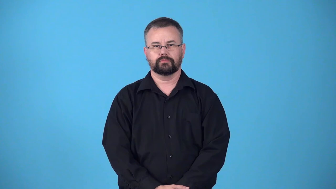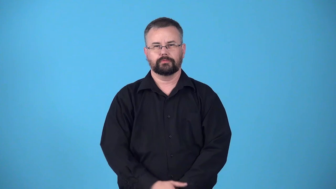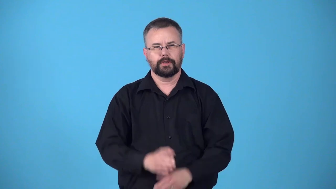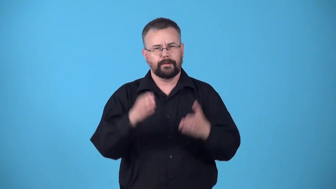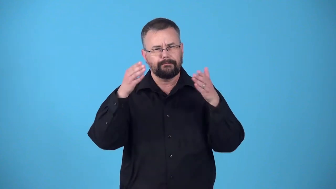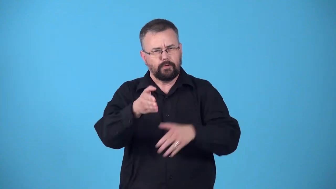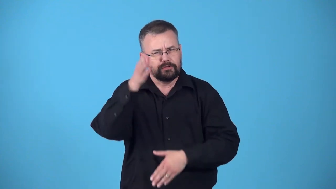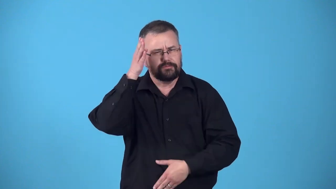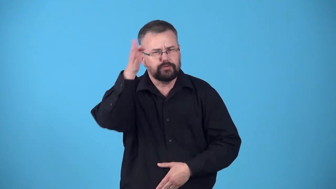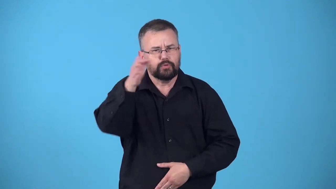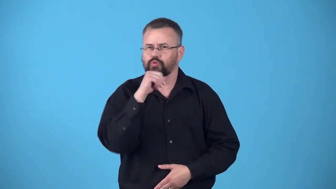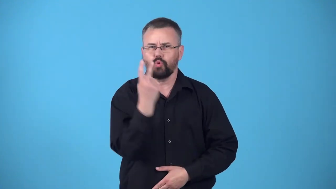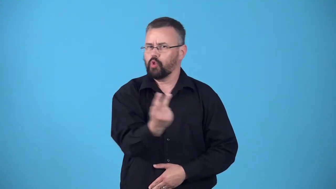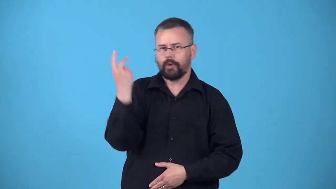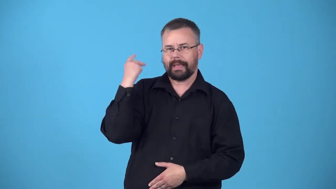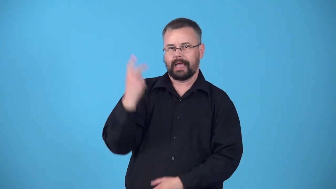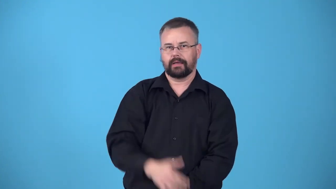don't look back